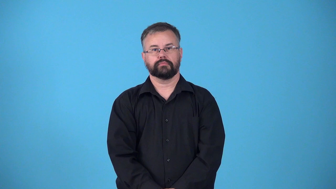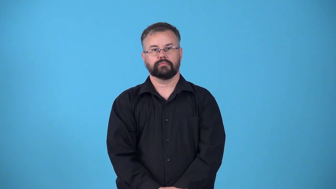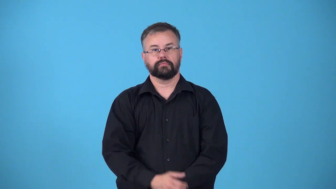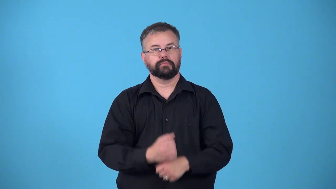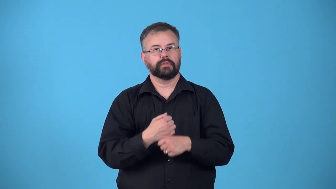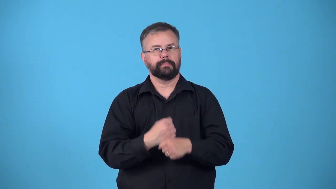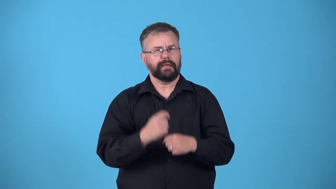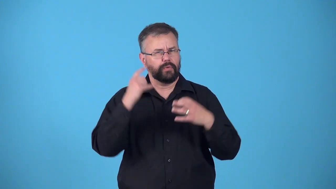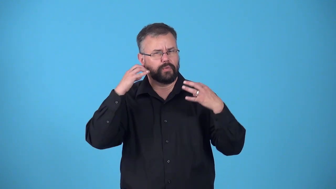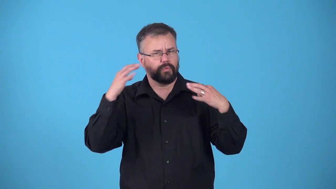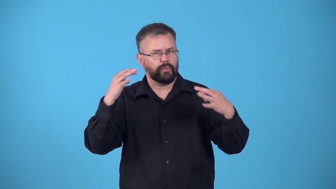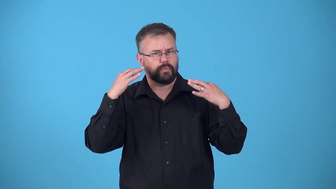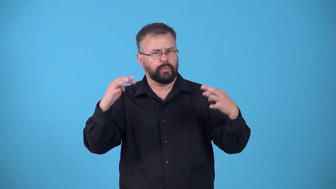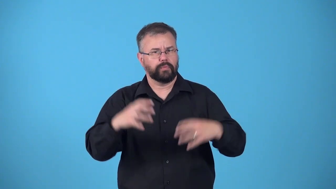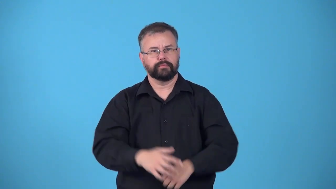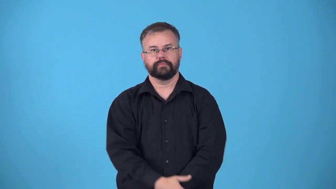give out a sound